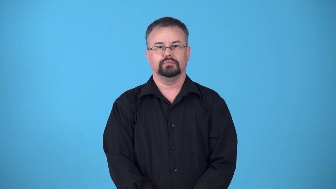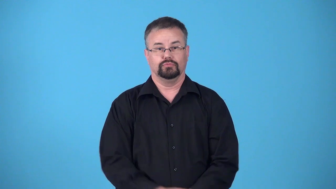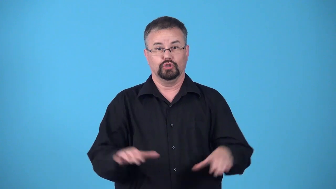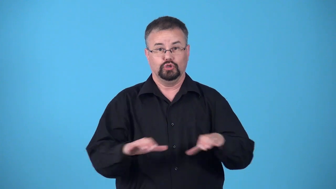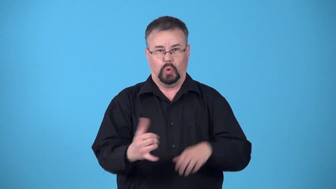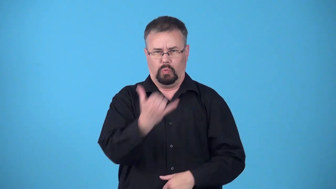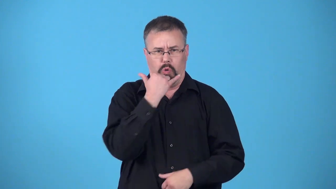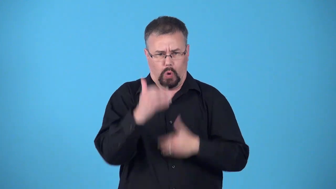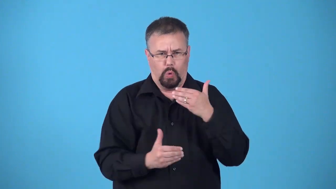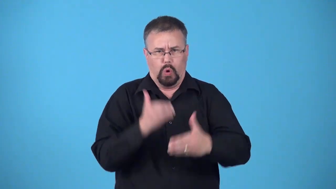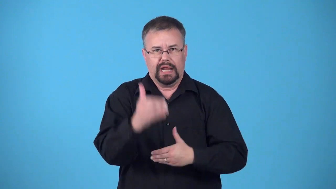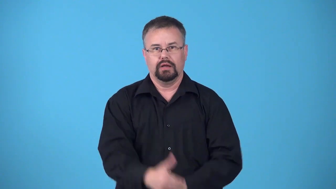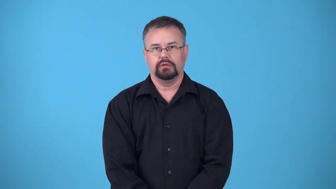put the cart before the horse